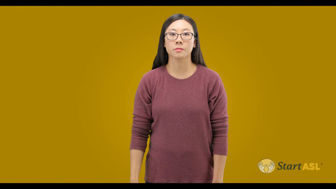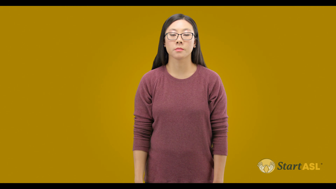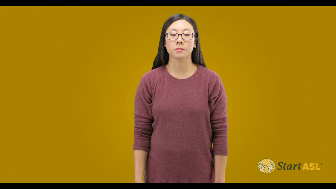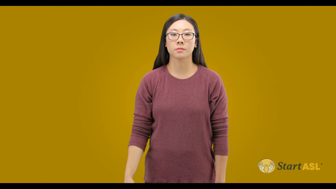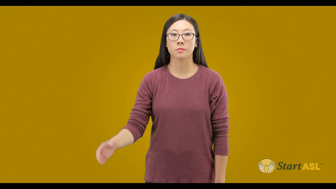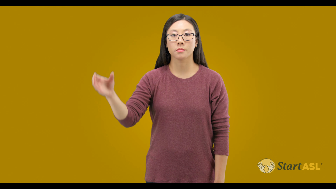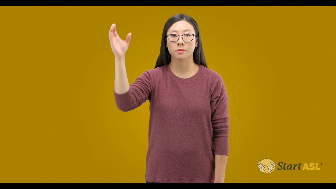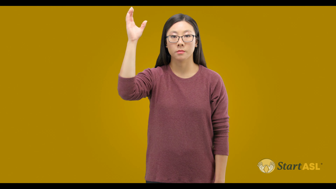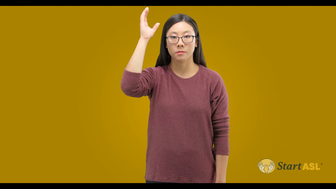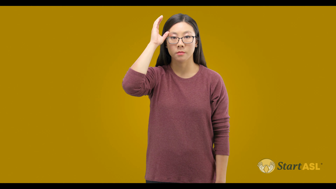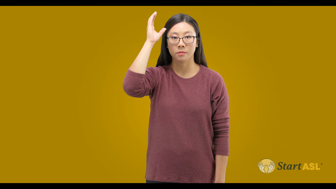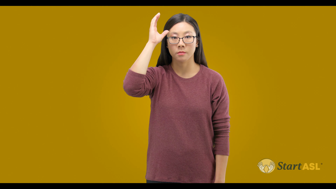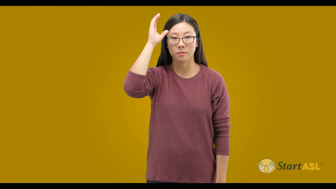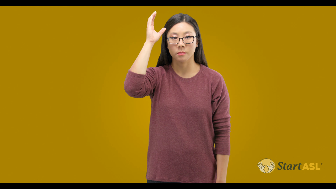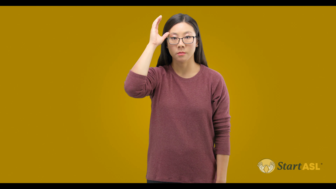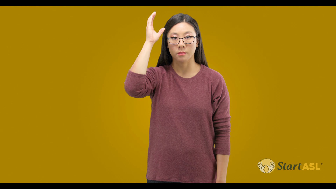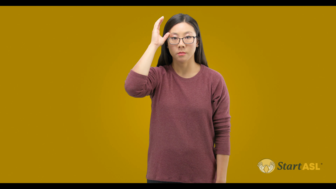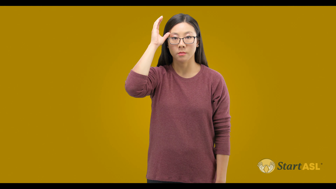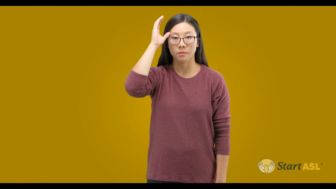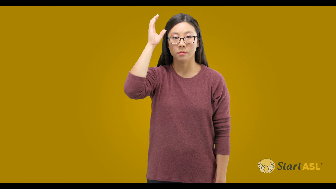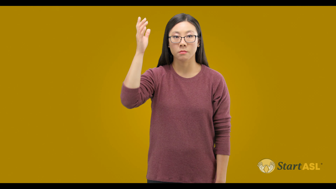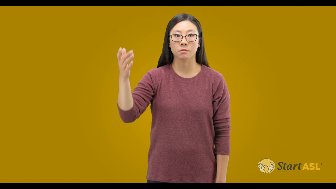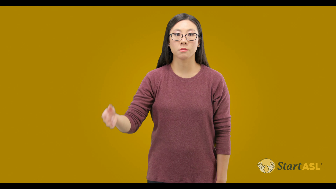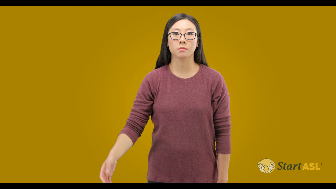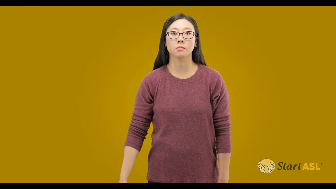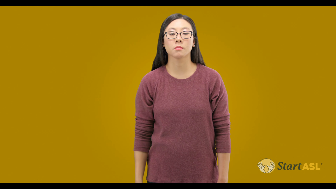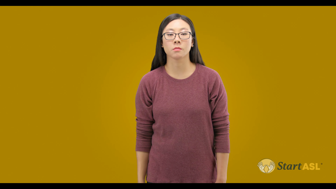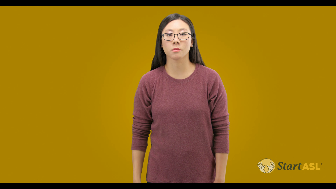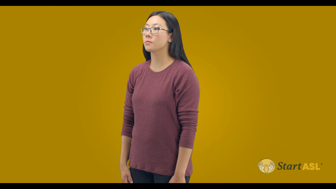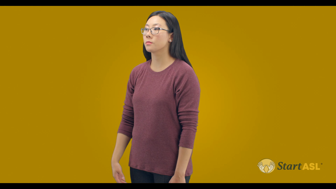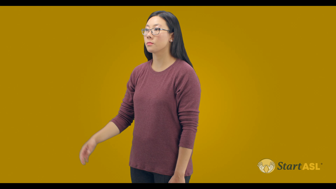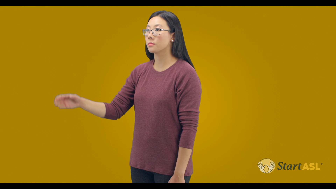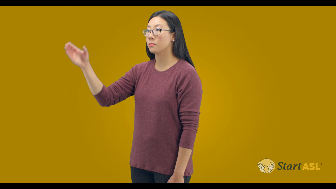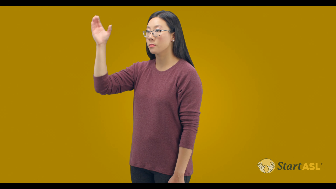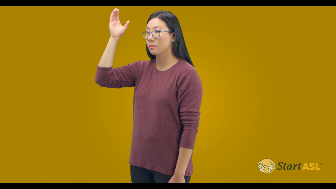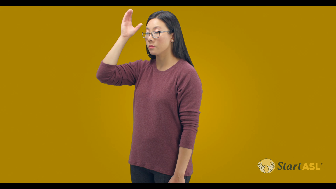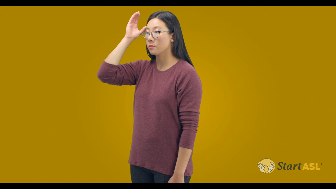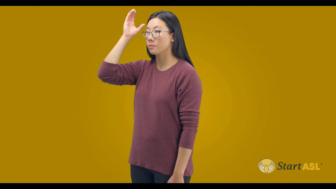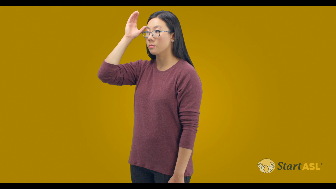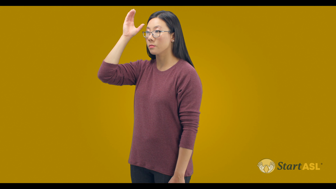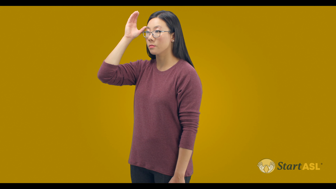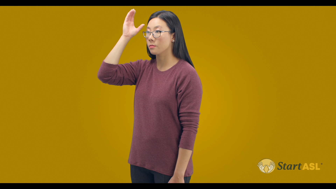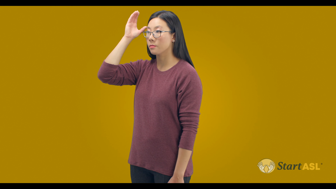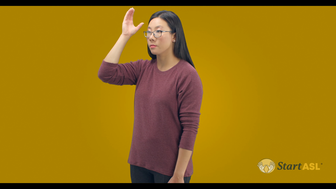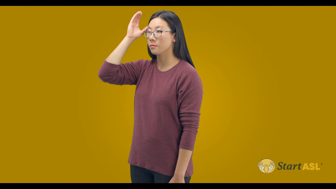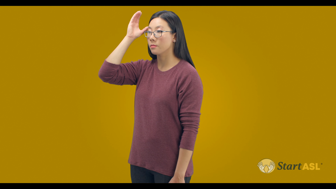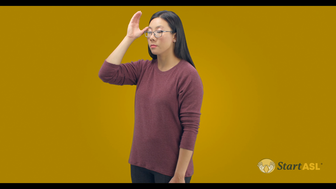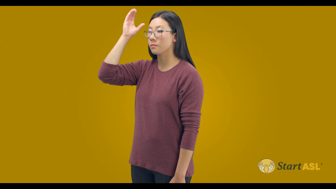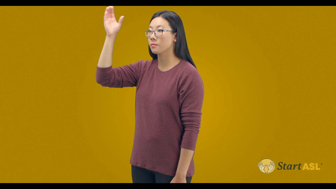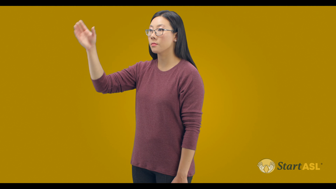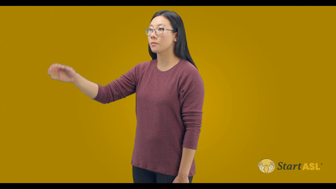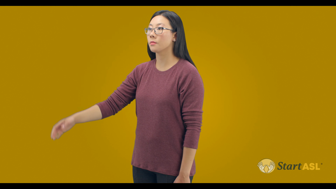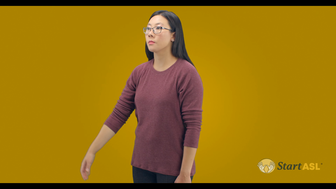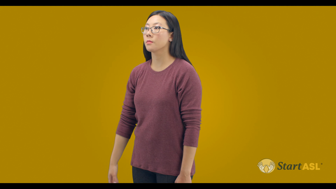computer